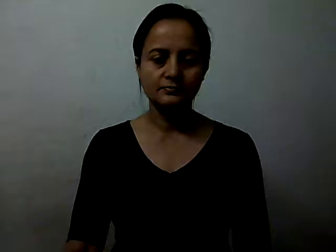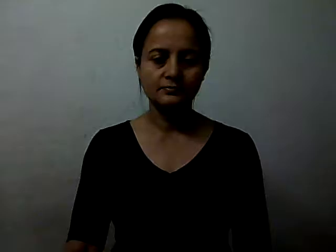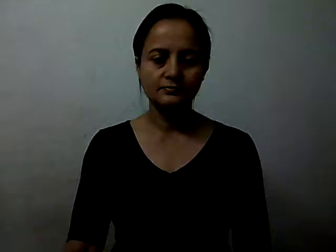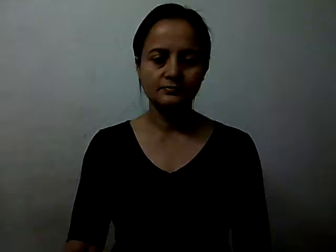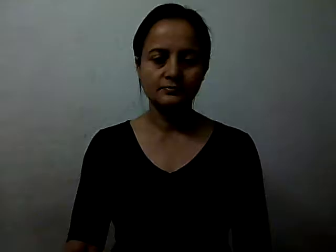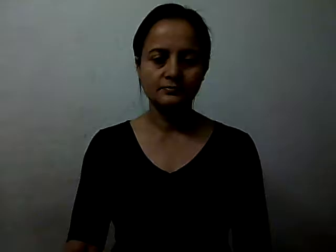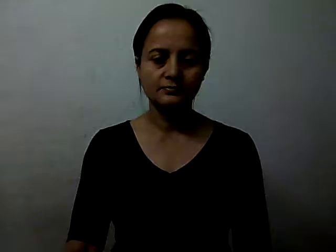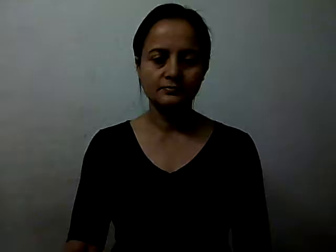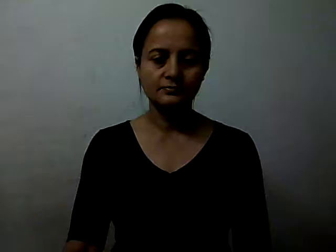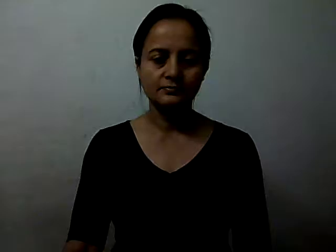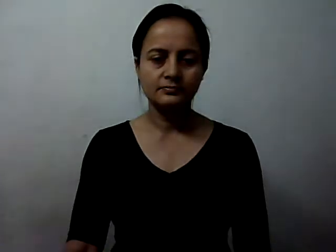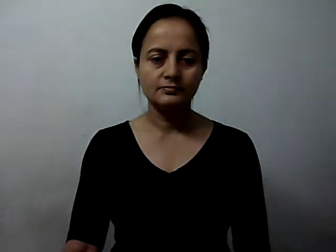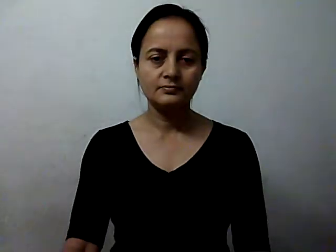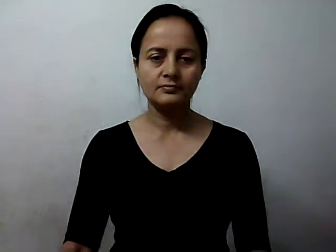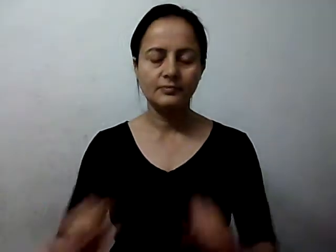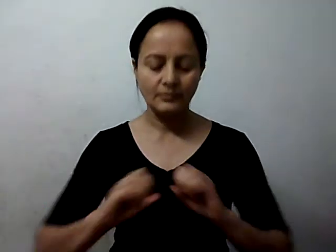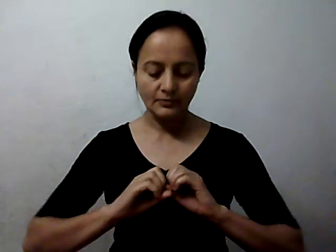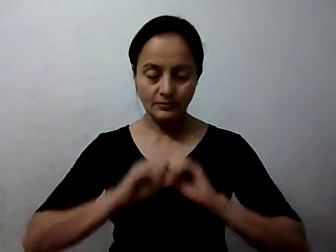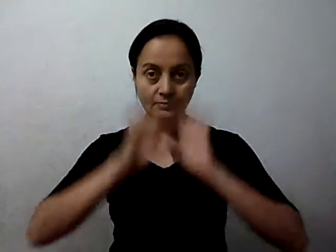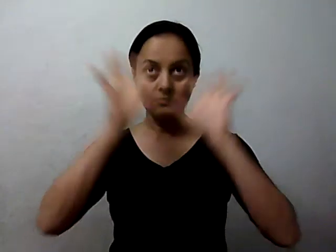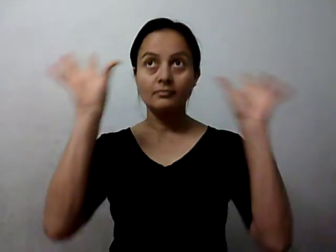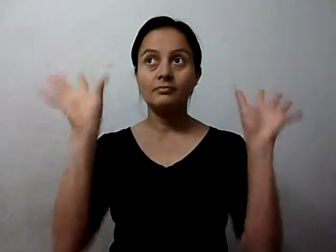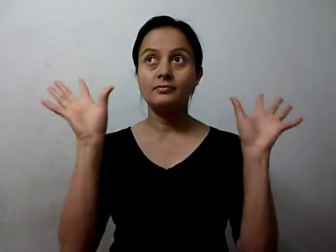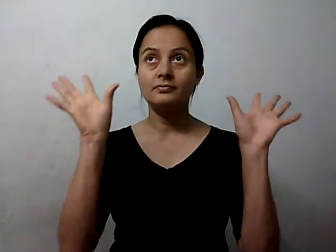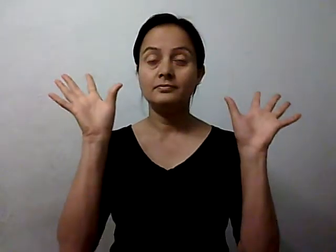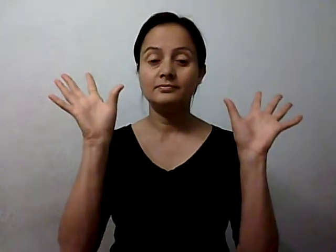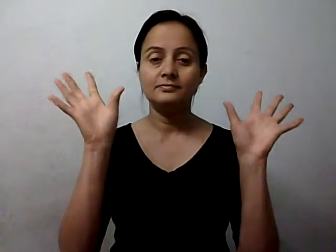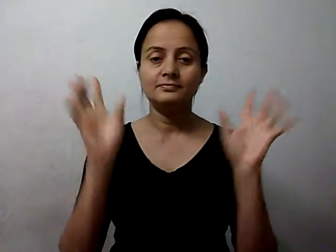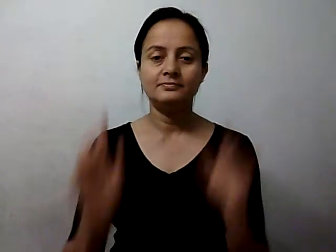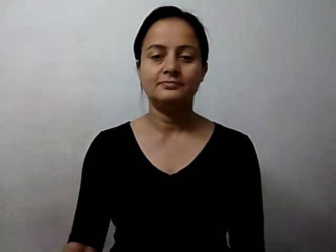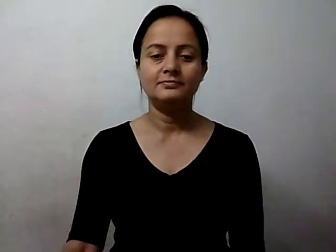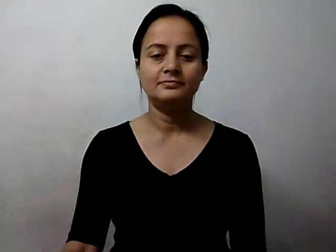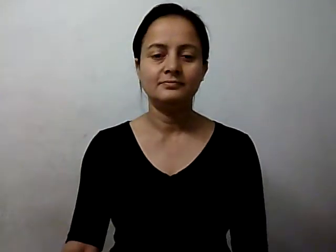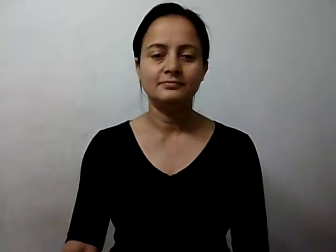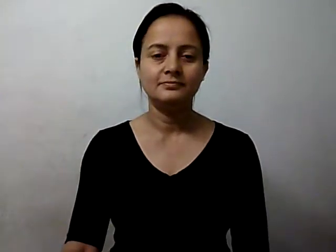lightcolored